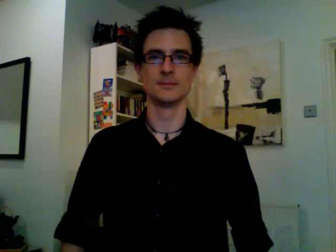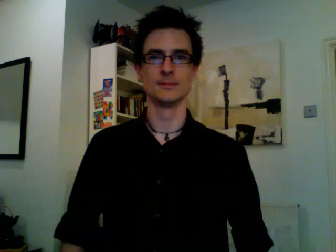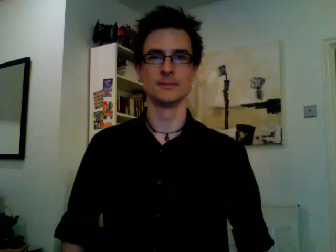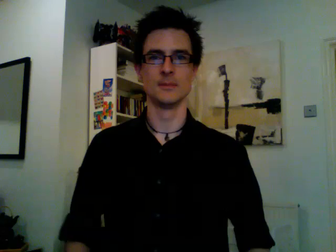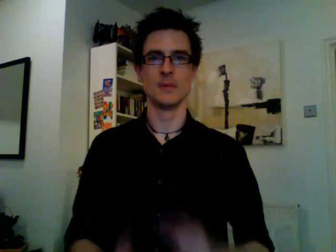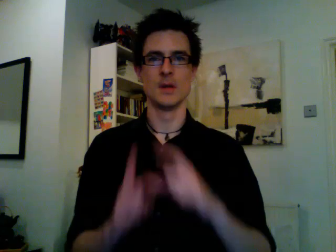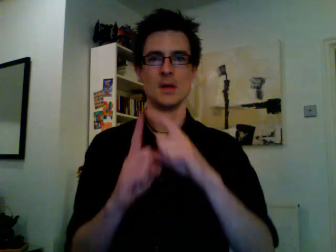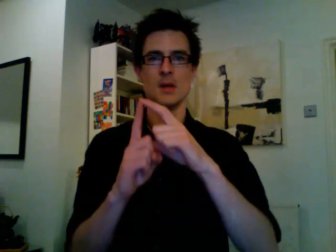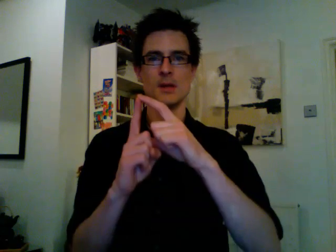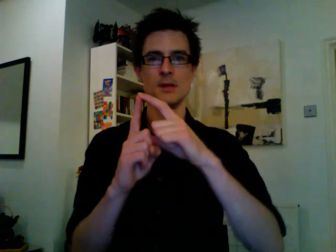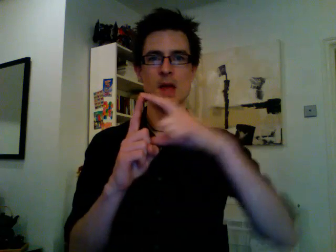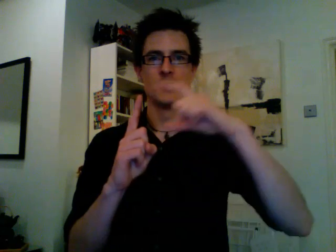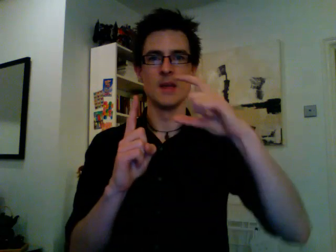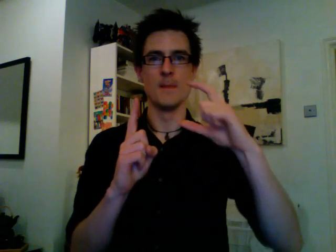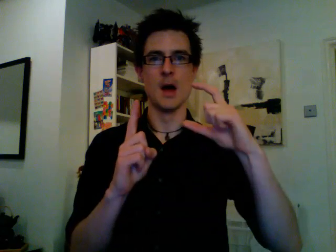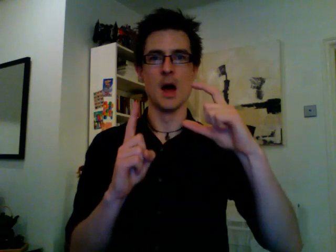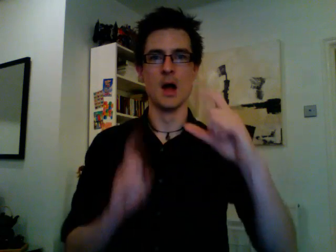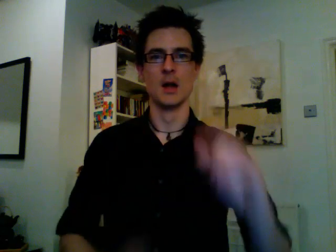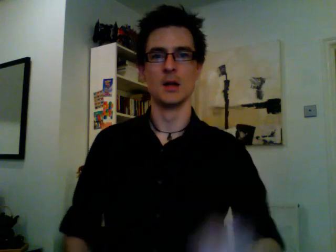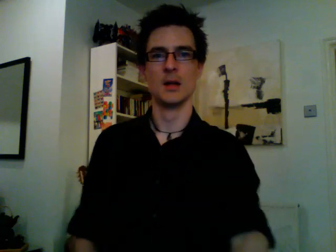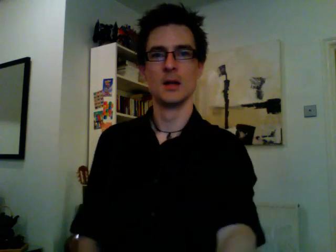december